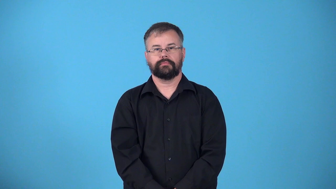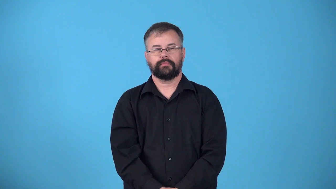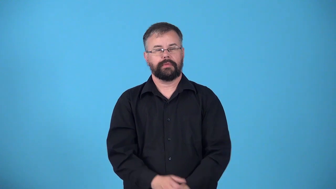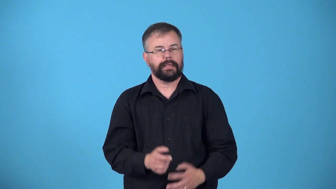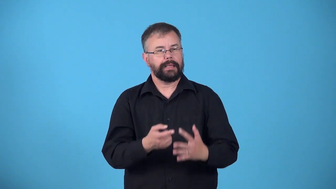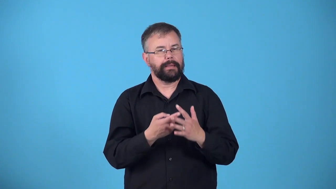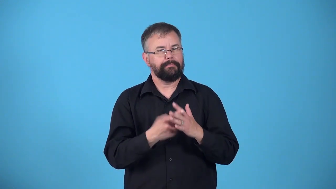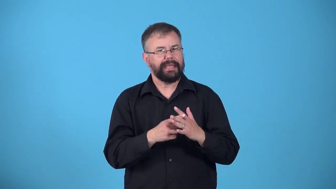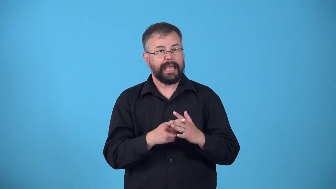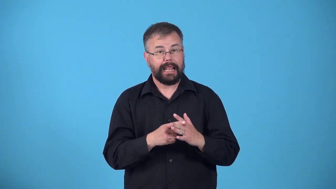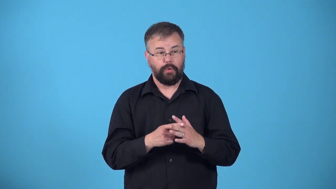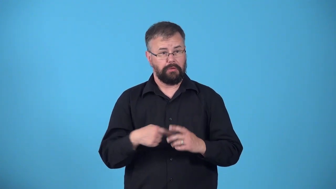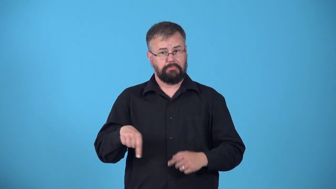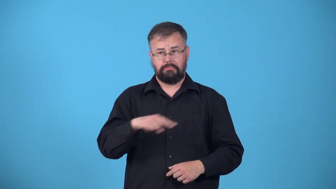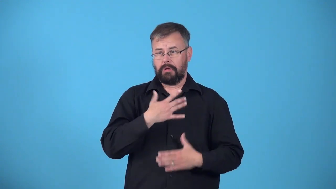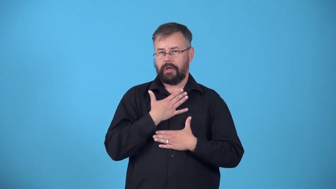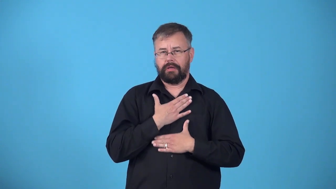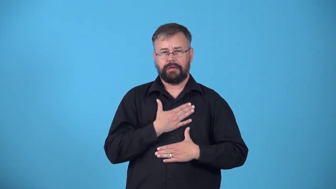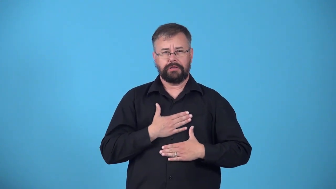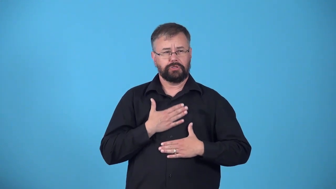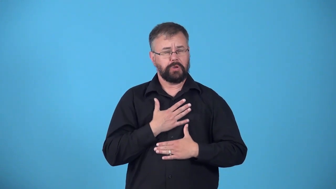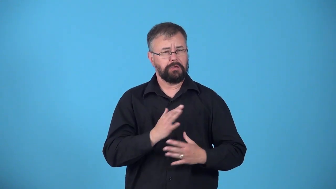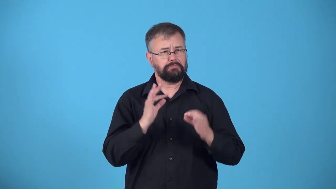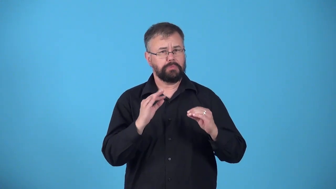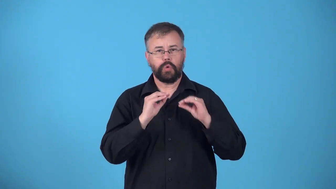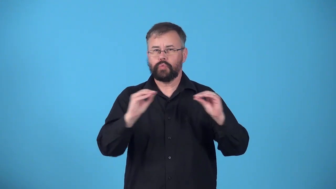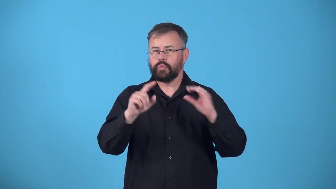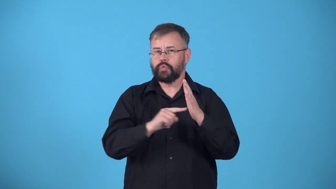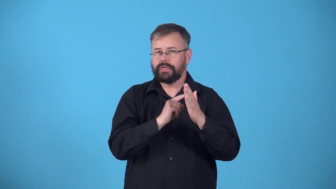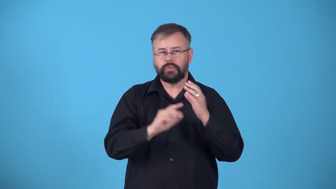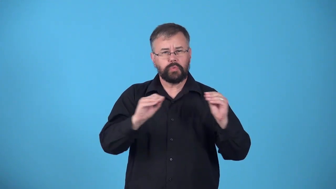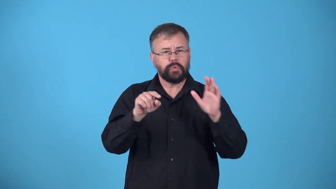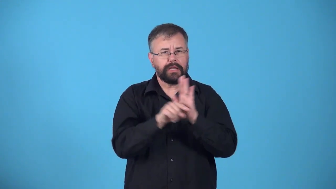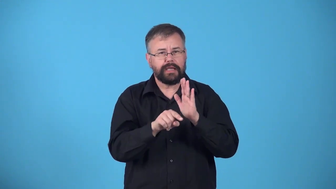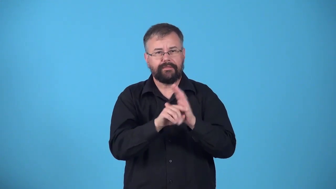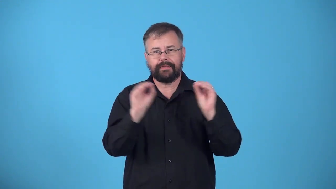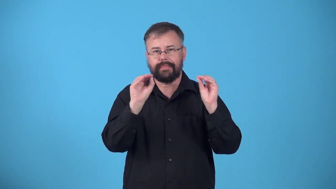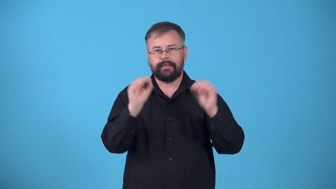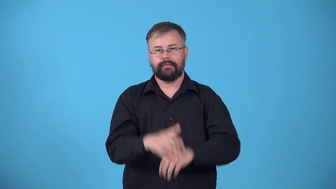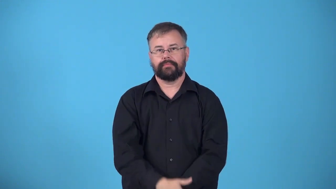honeymoon time